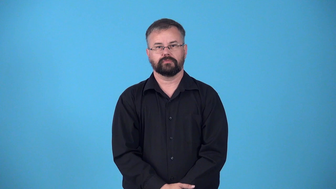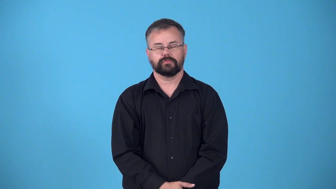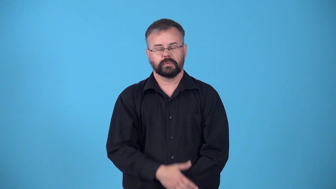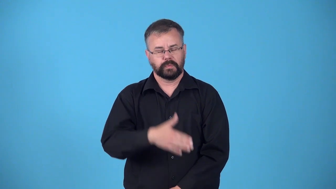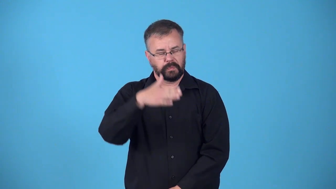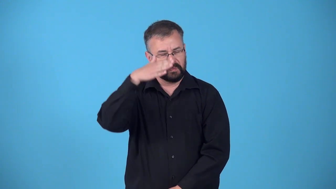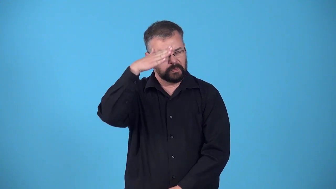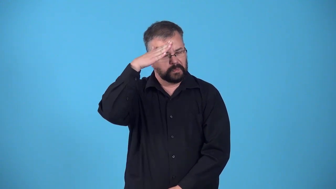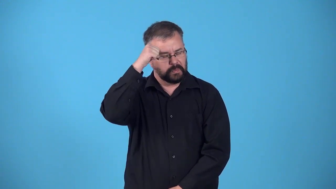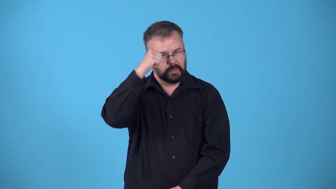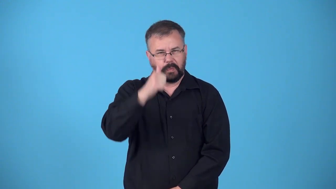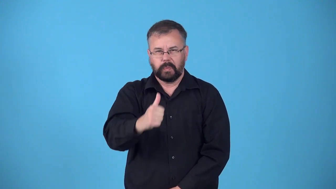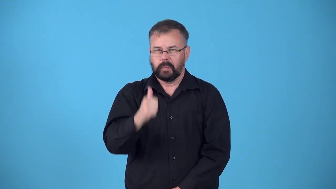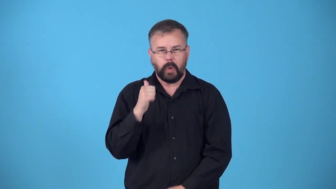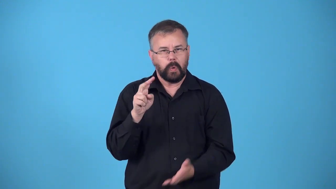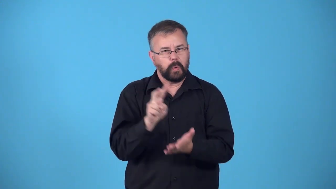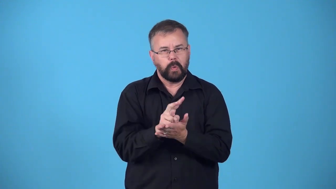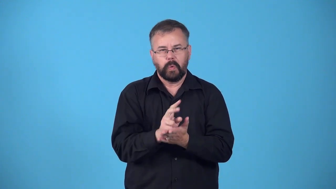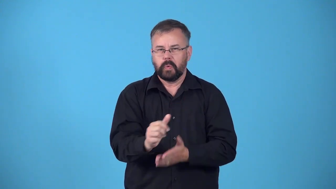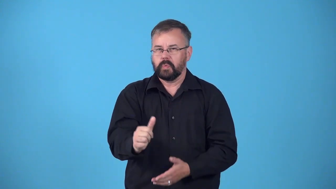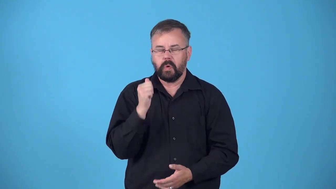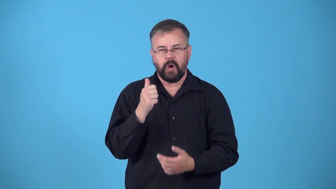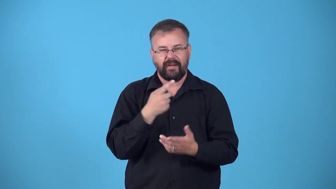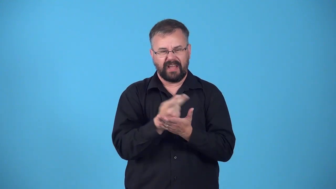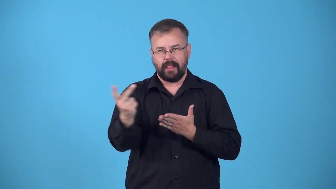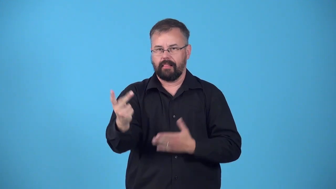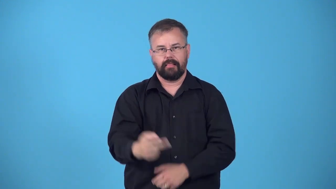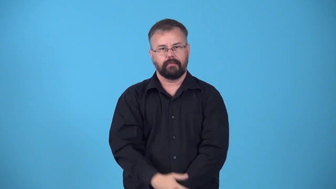fighter